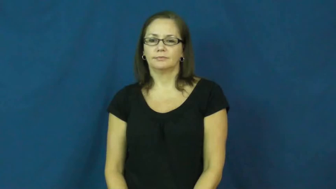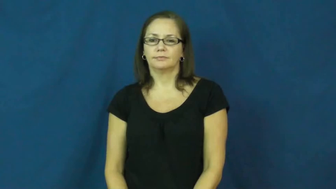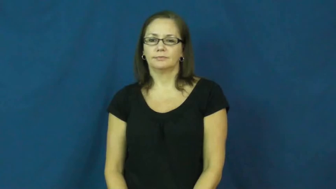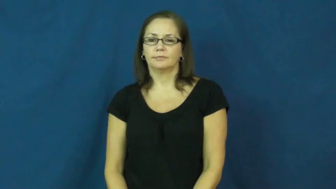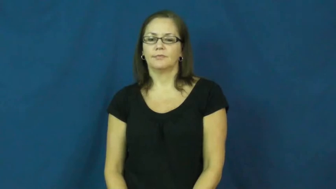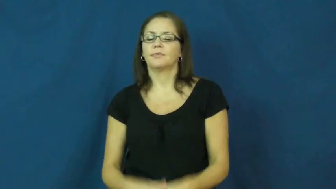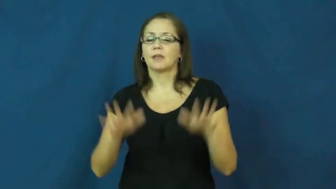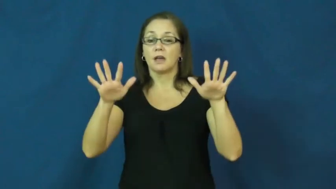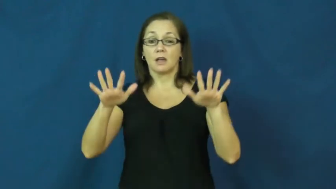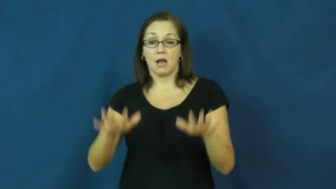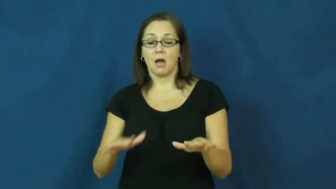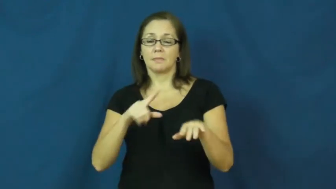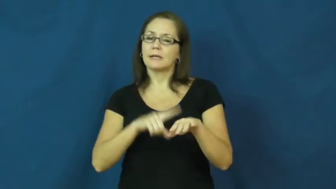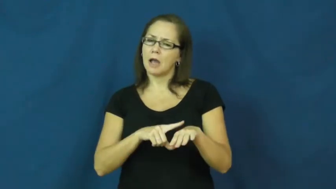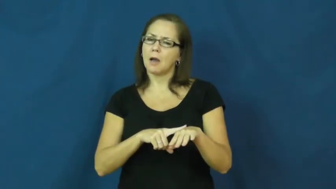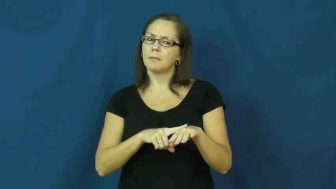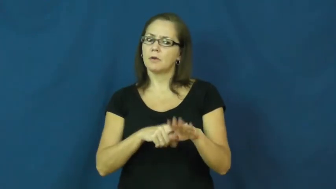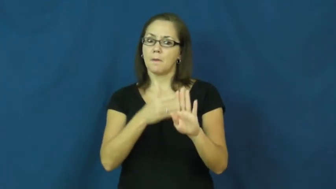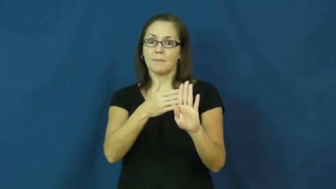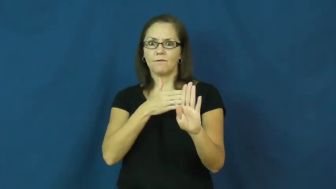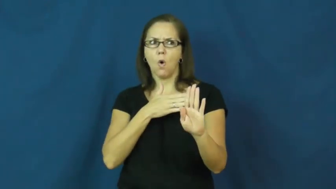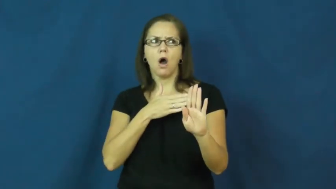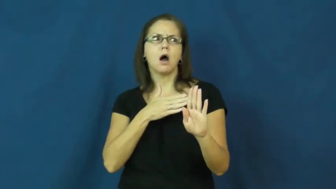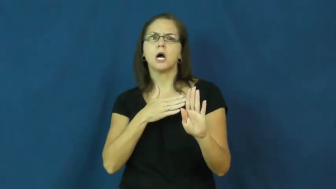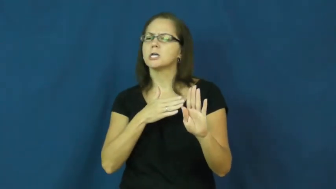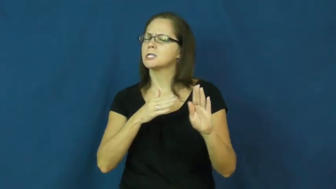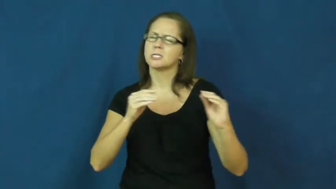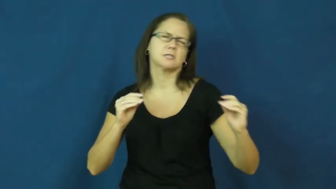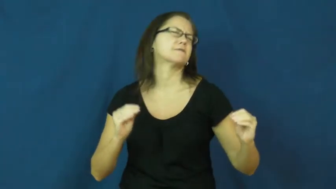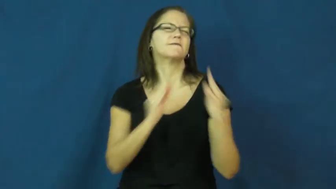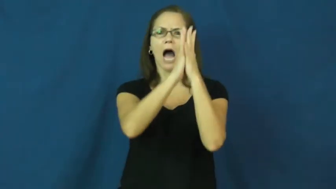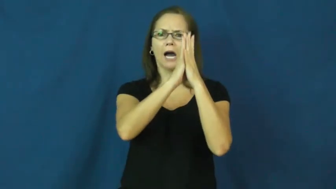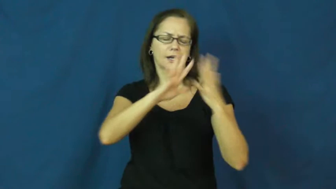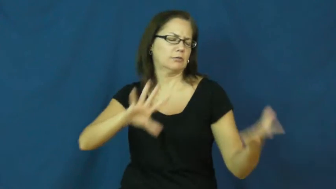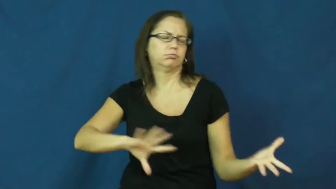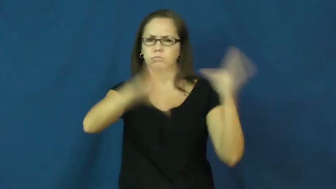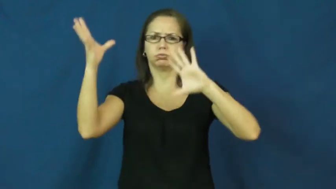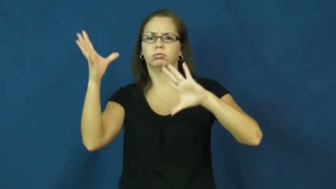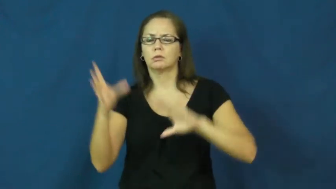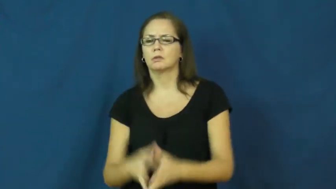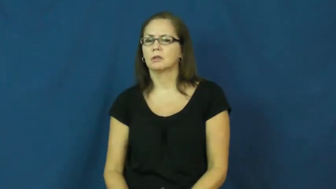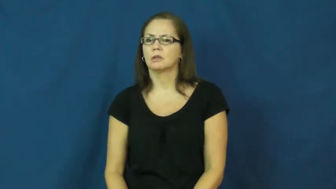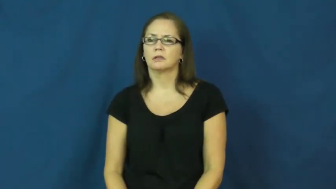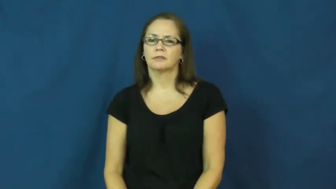calm before the storm